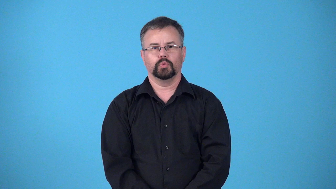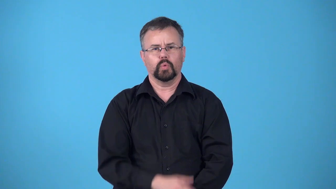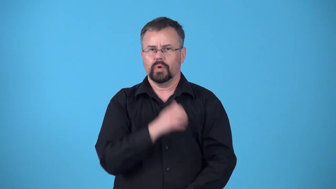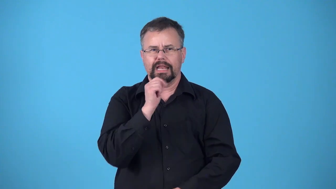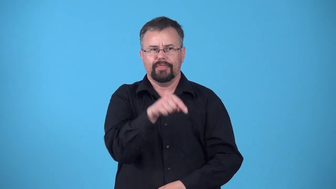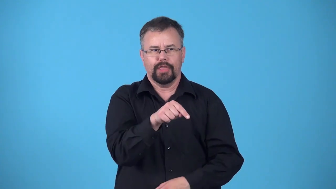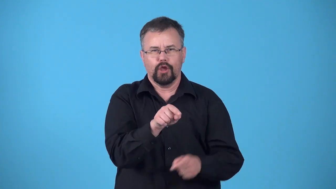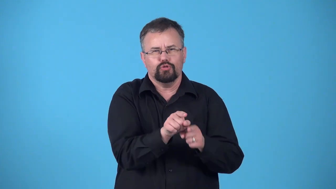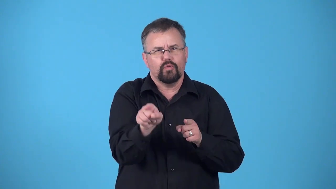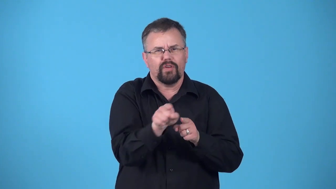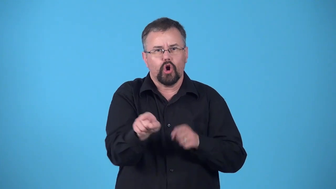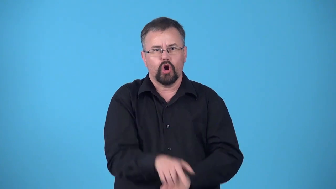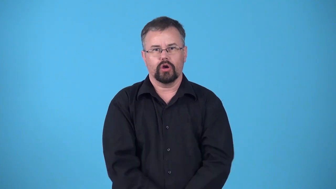cold